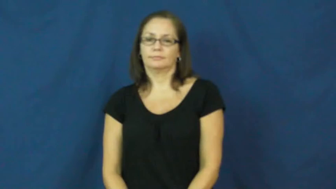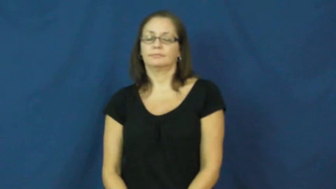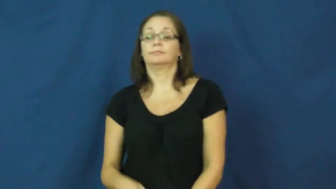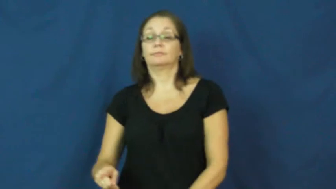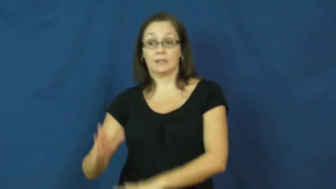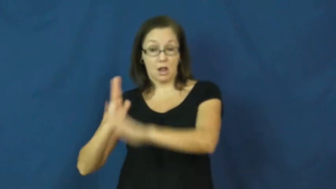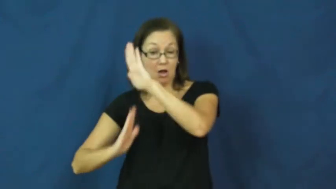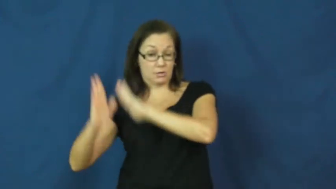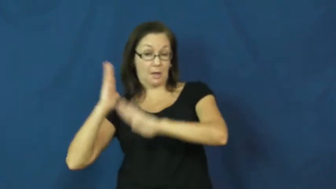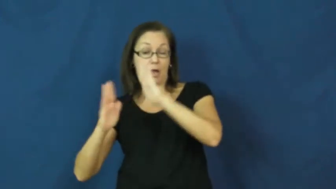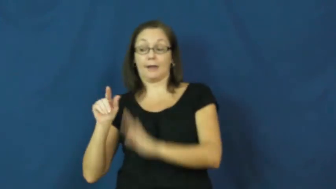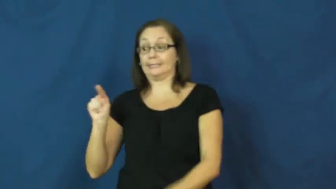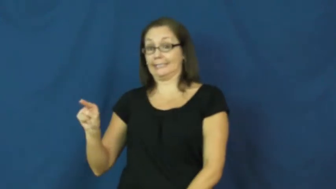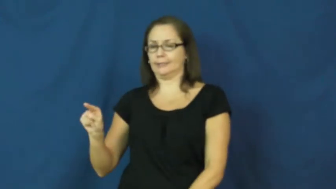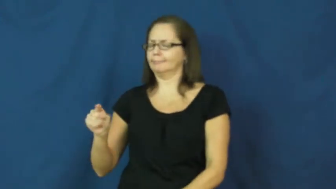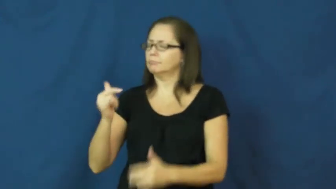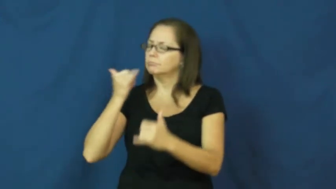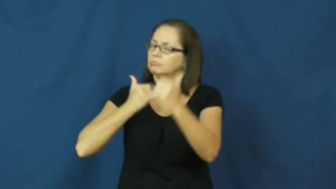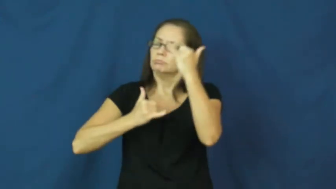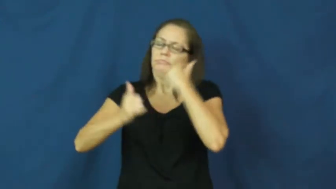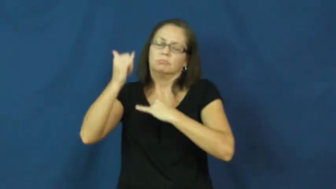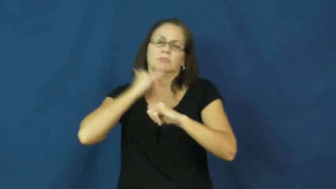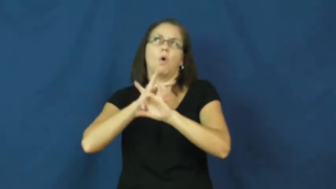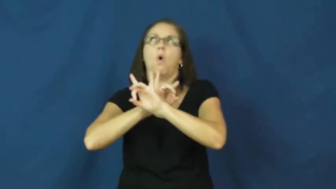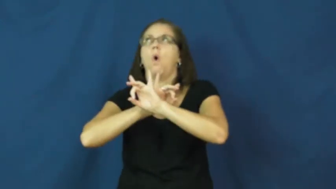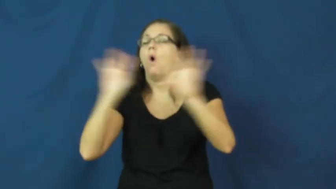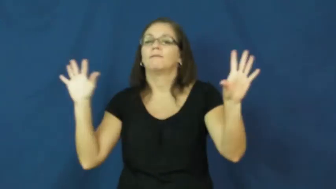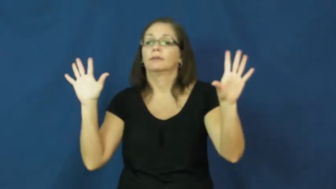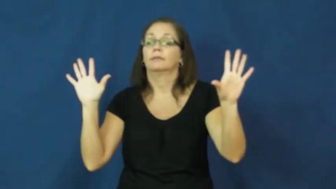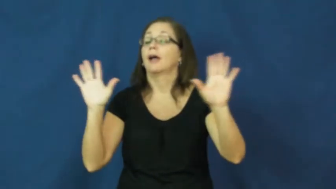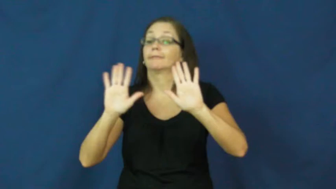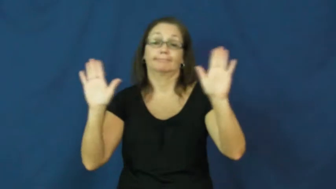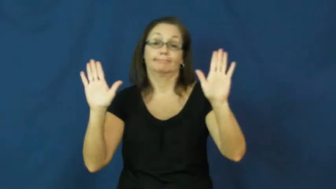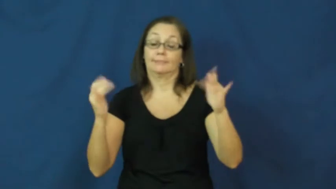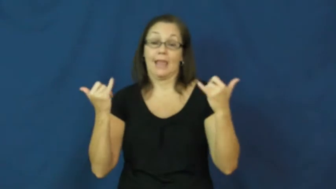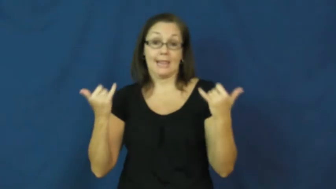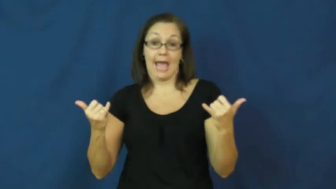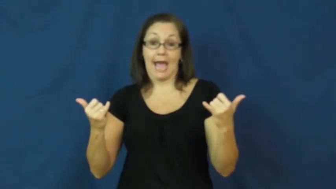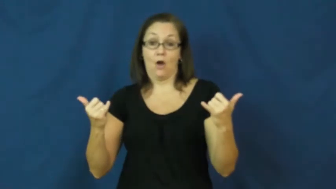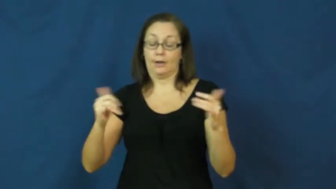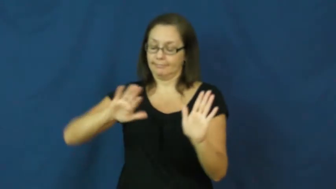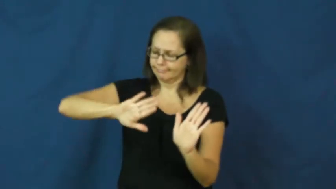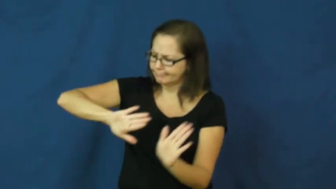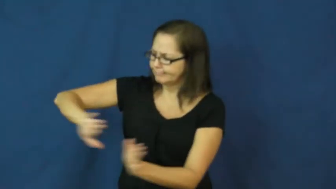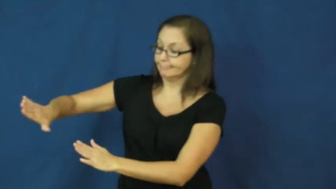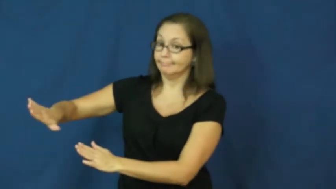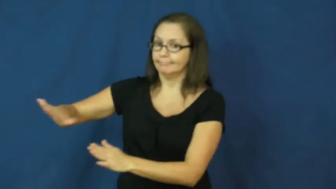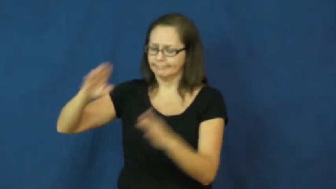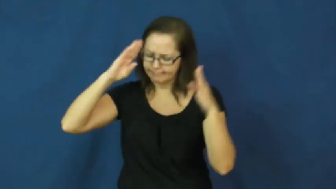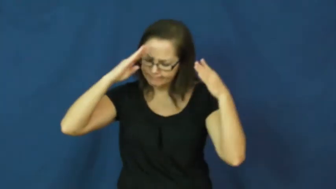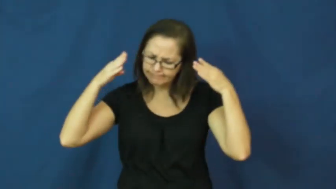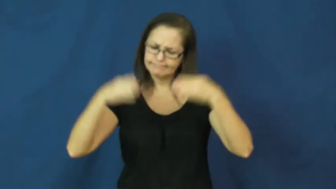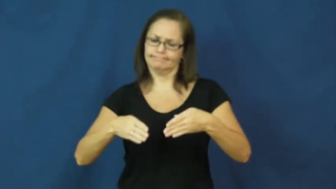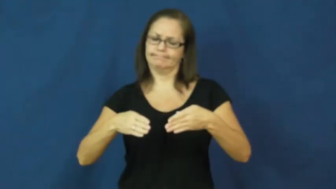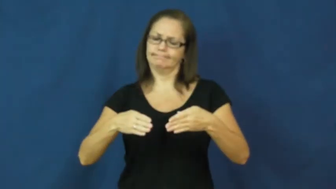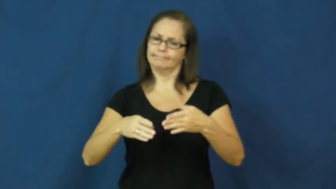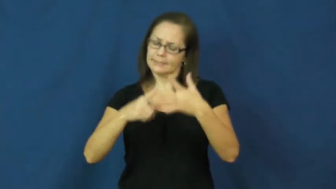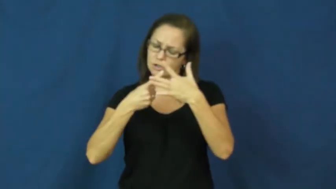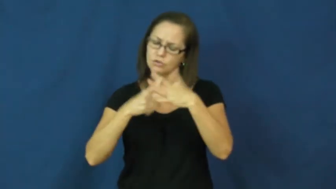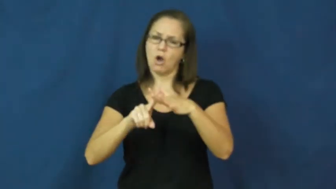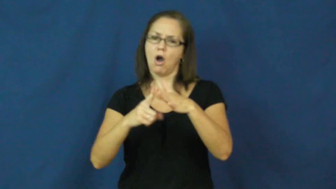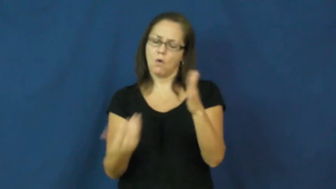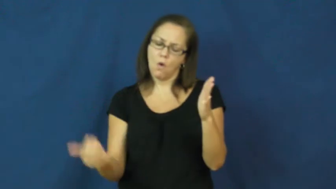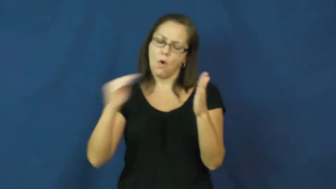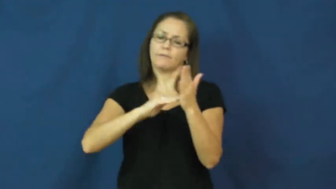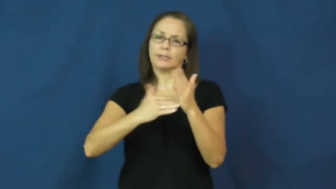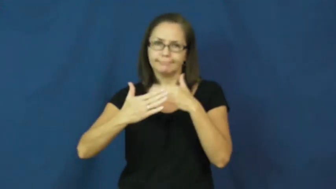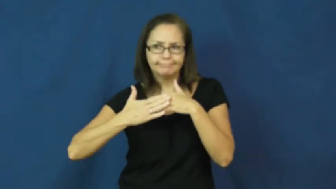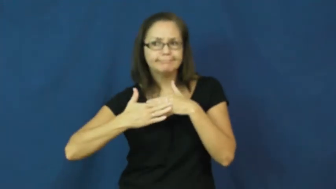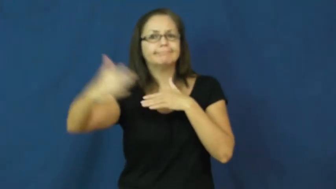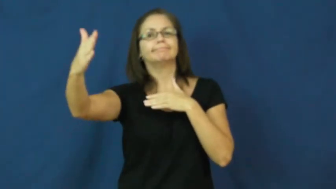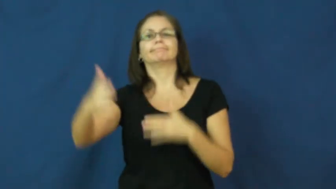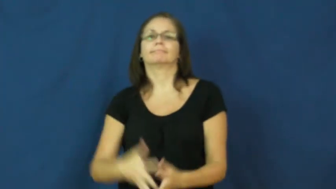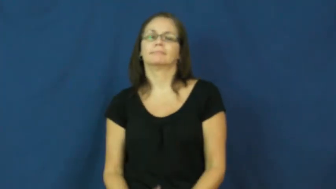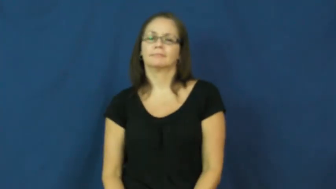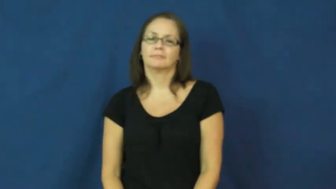clean slate,clean sheet